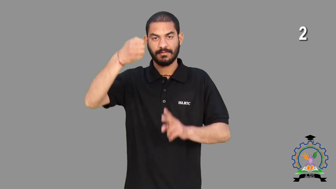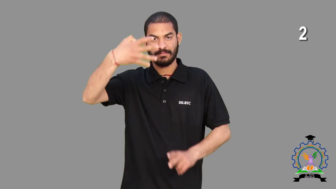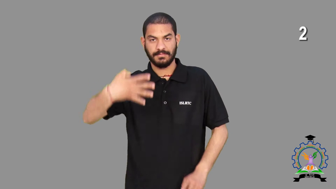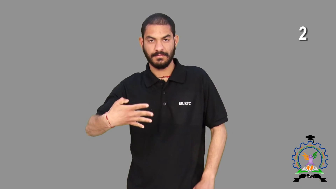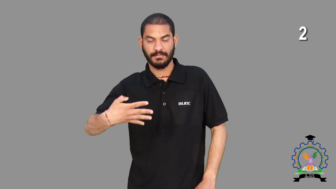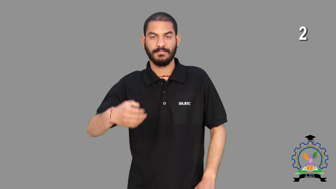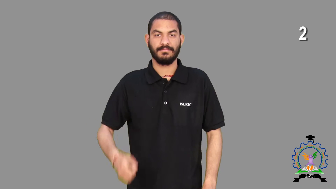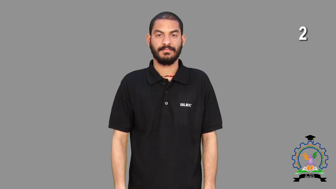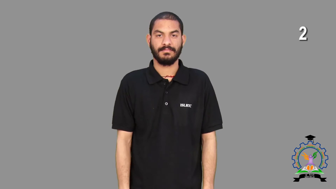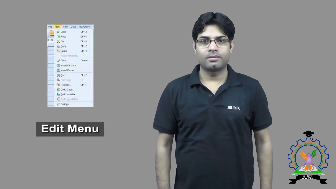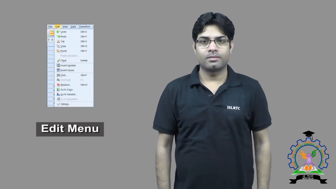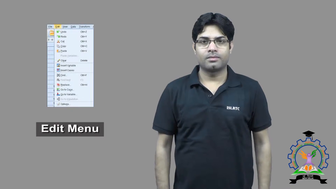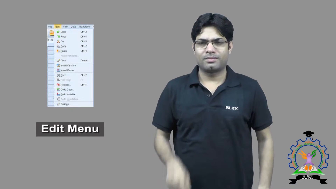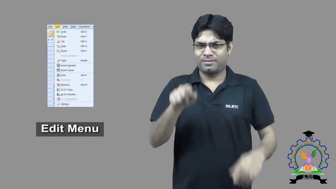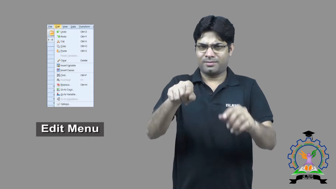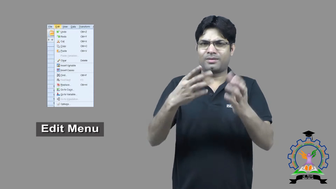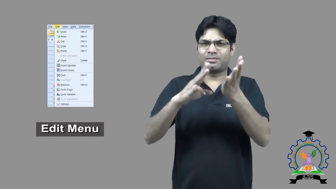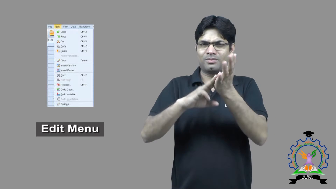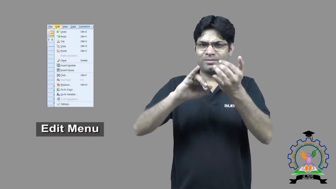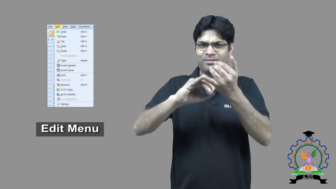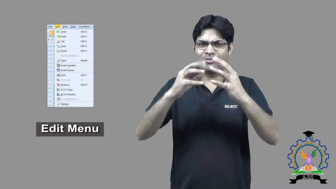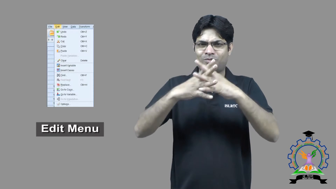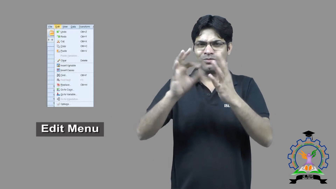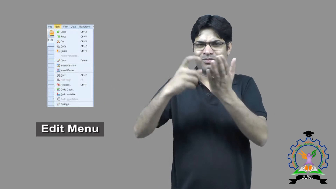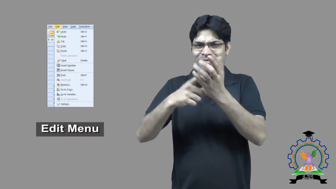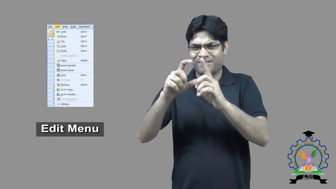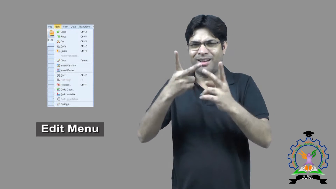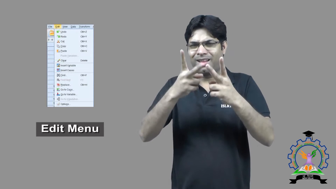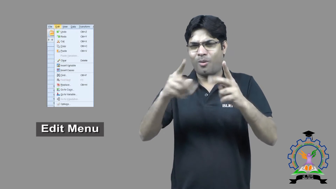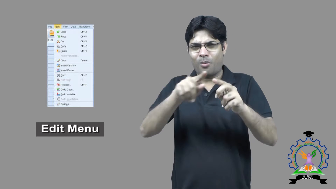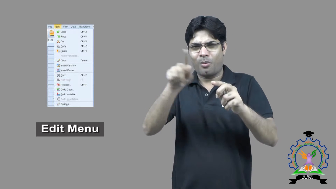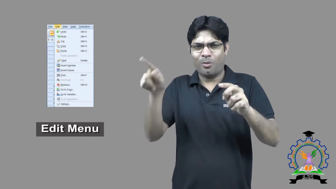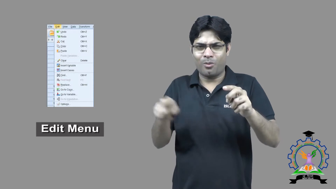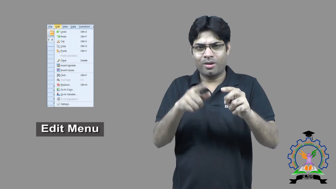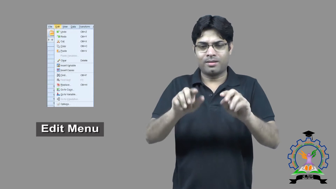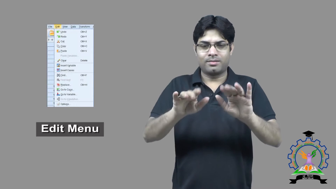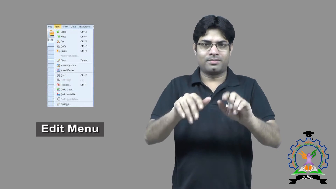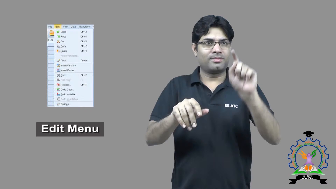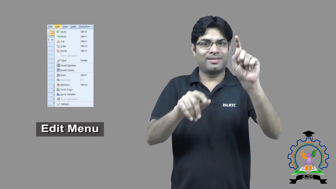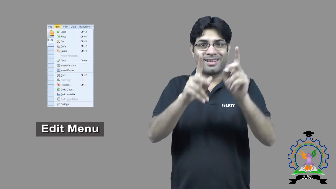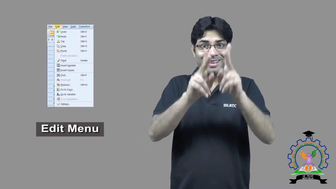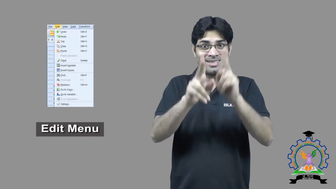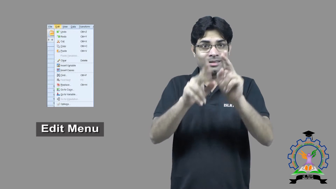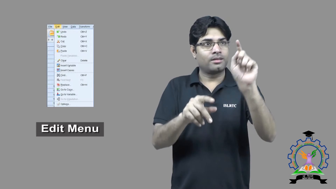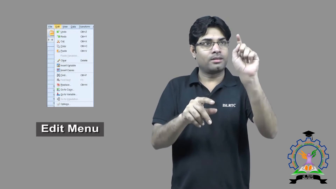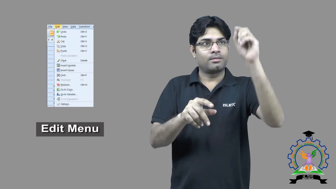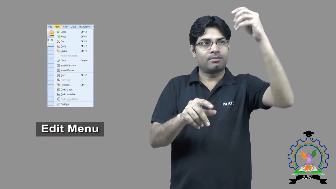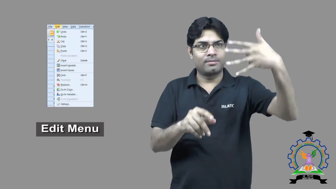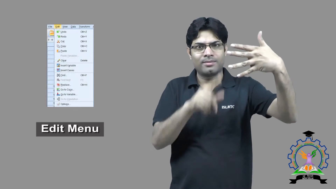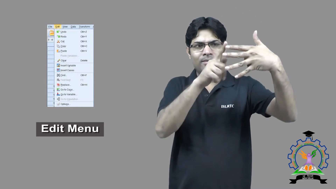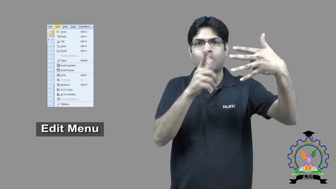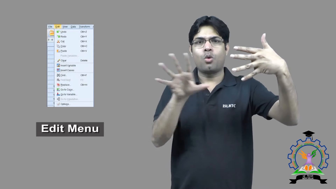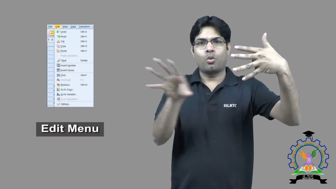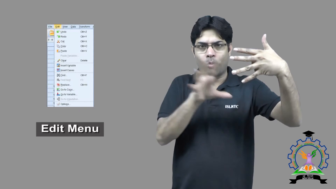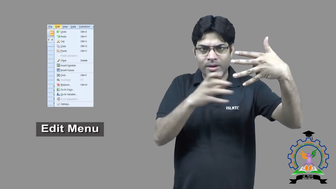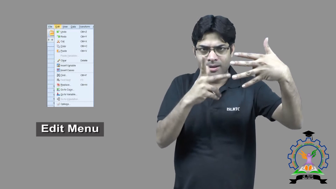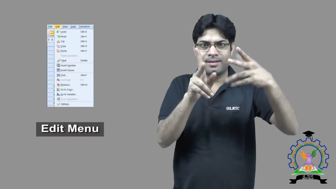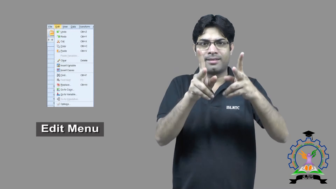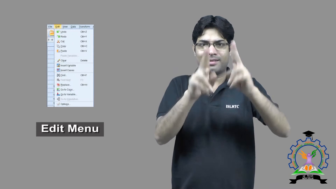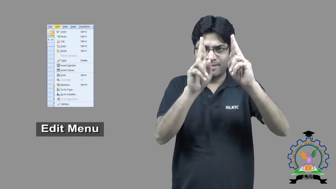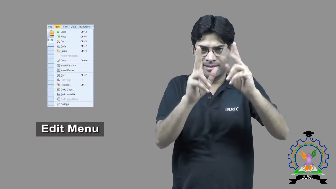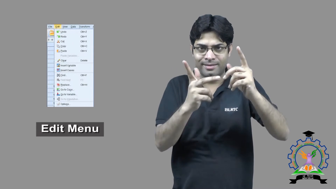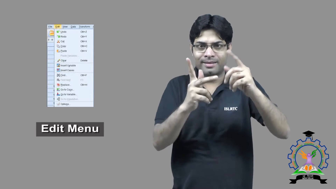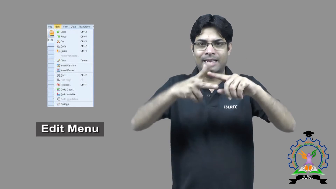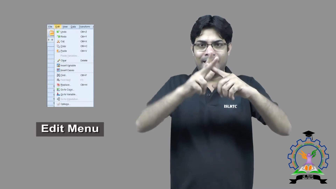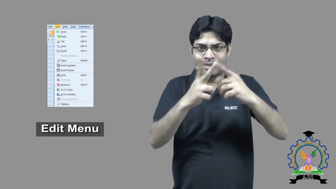Edit Menu